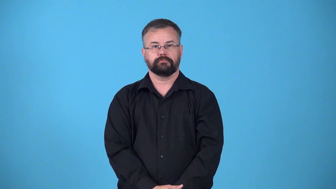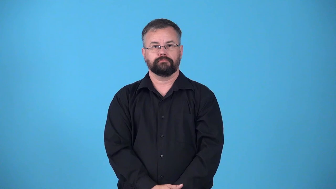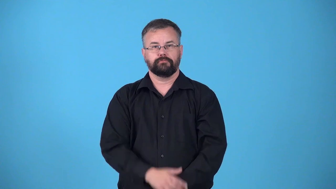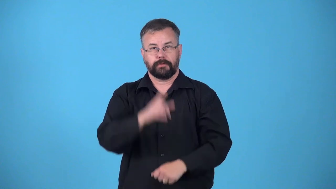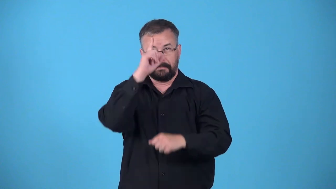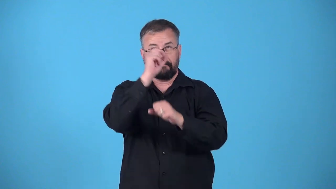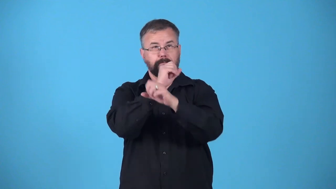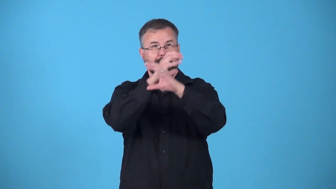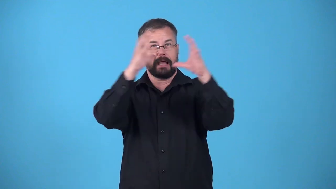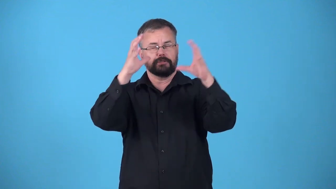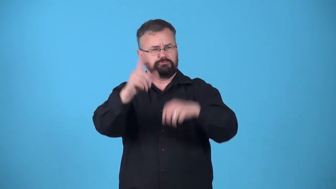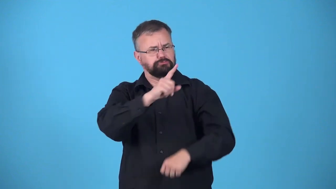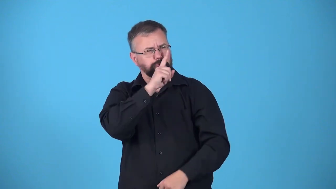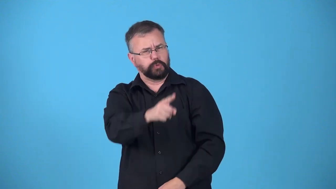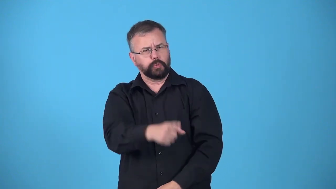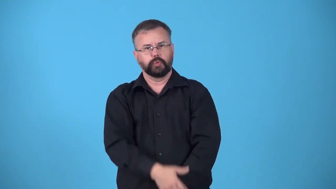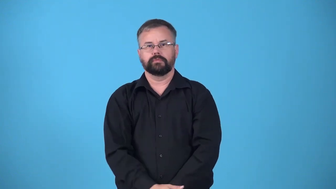fancy that